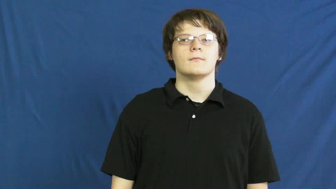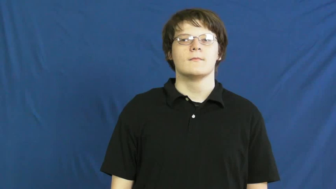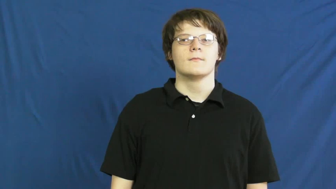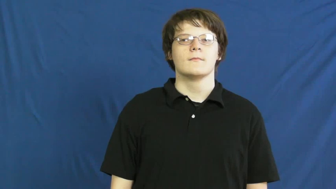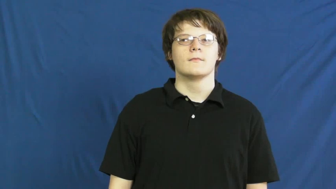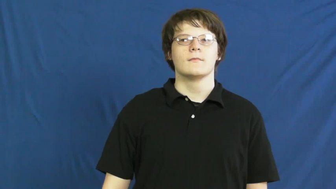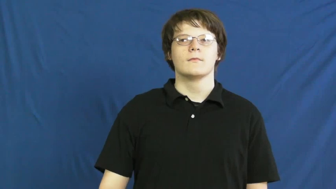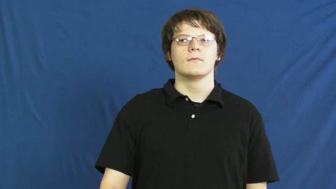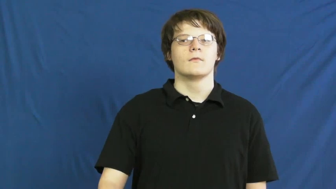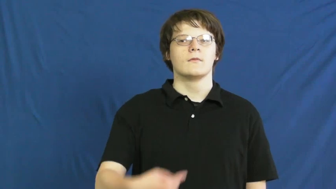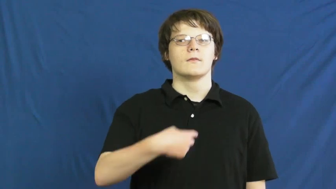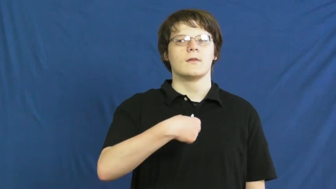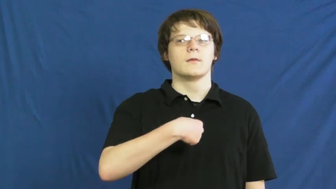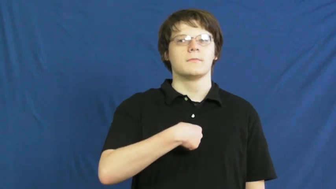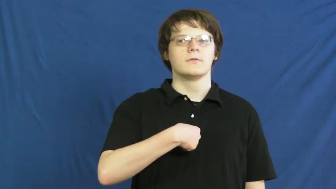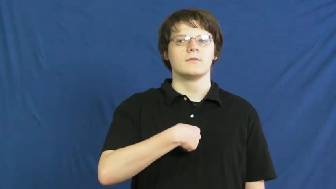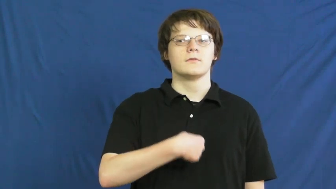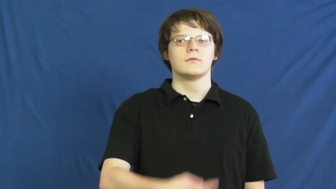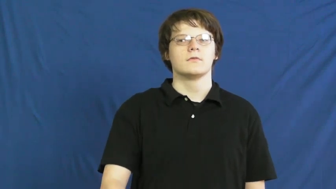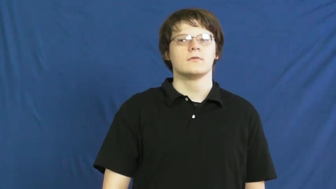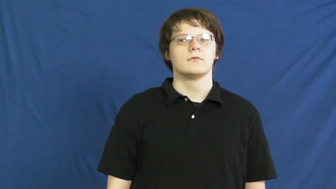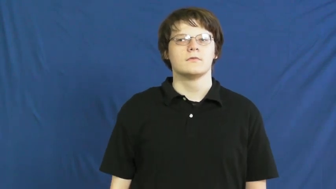me